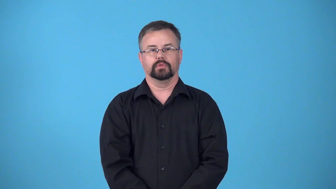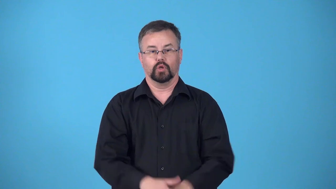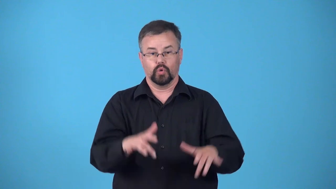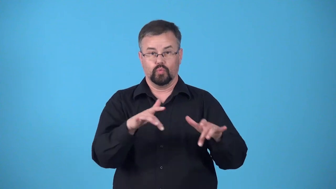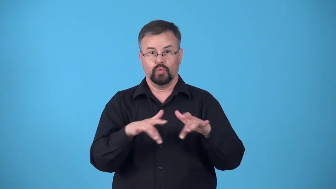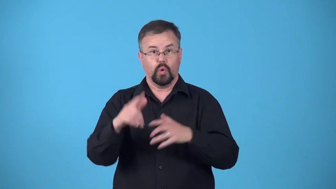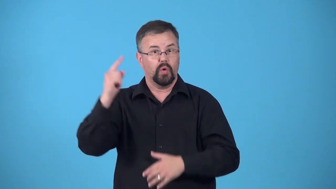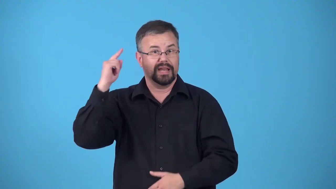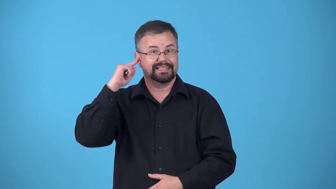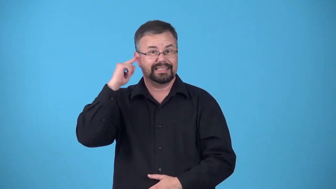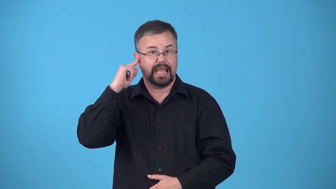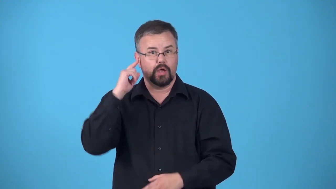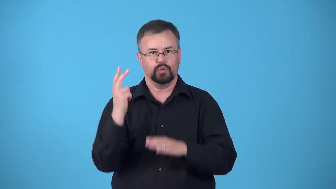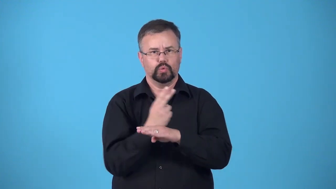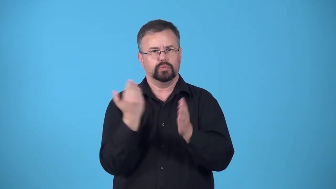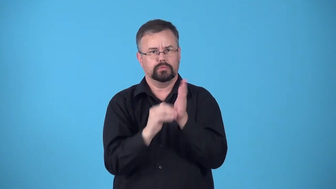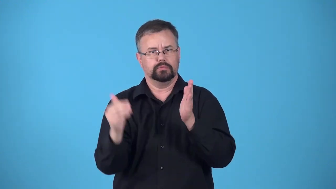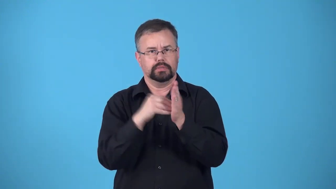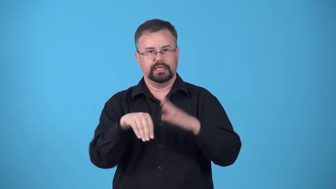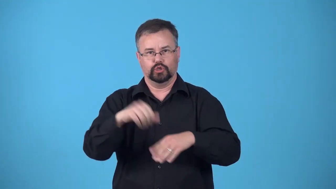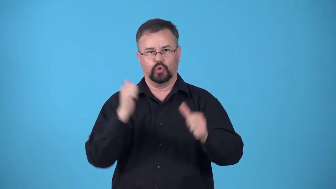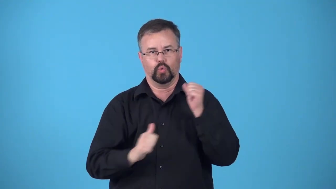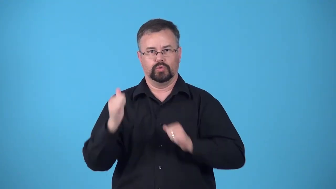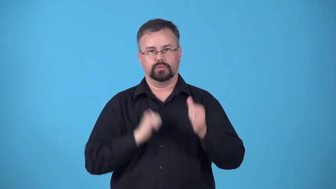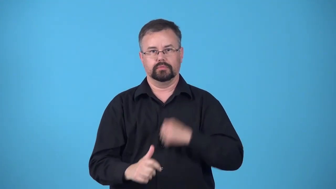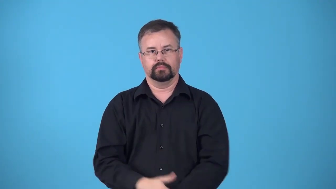canned